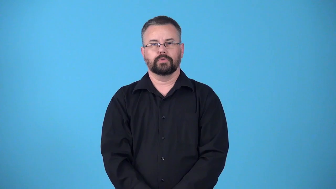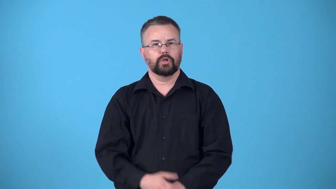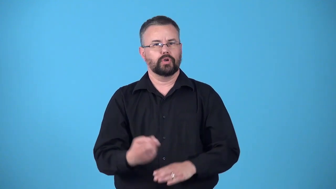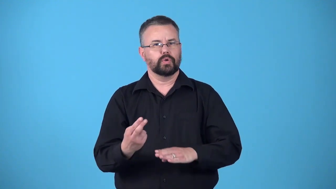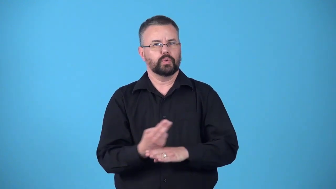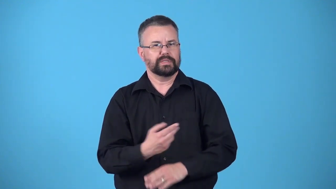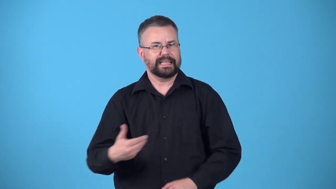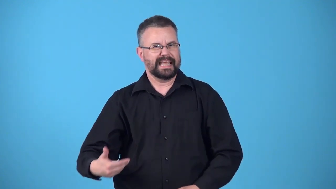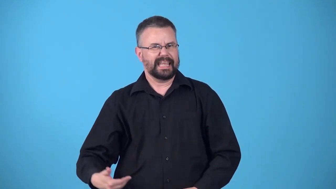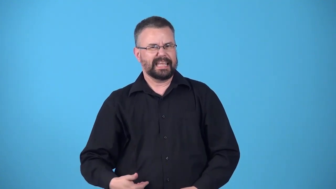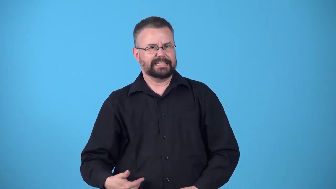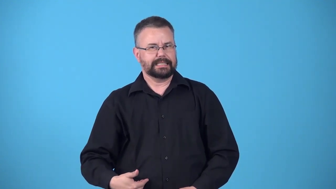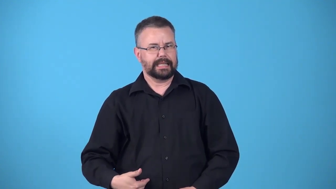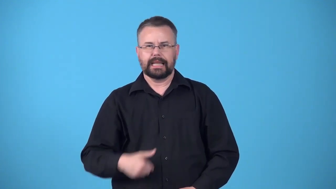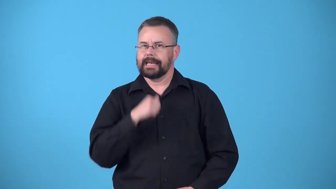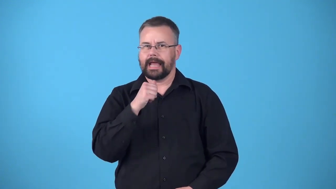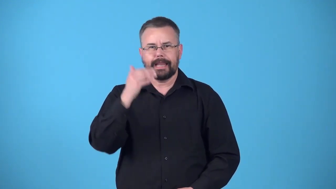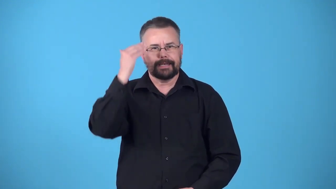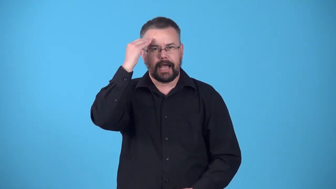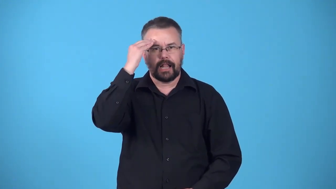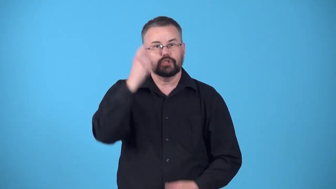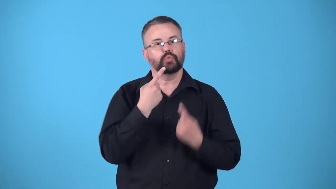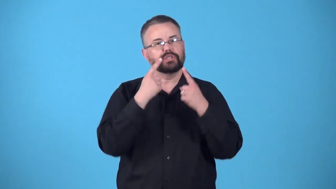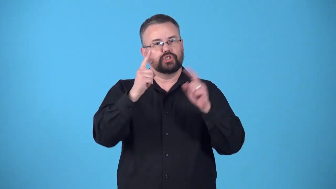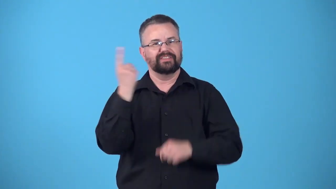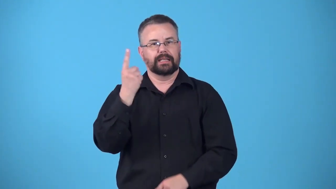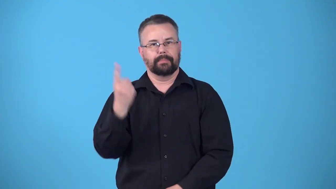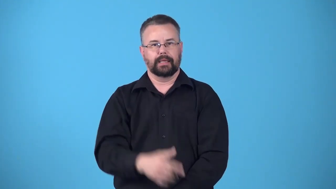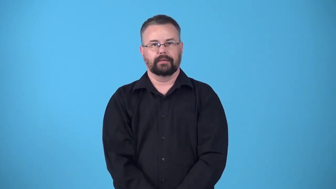by the seat of your pants